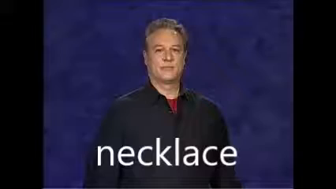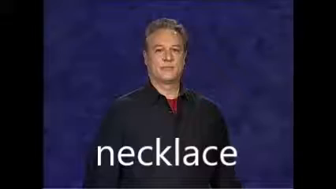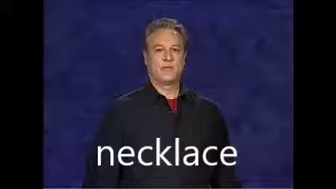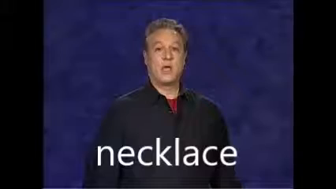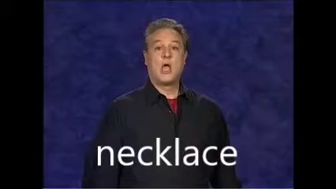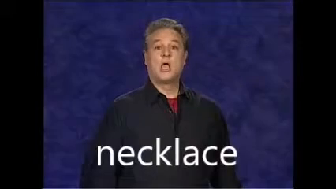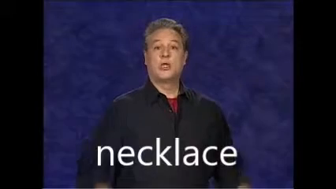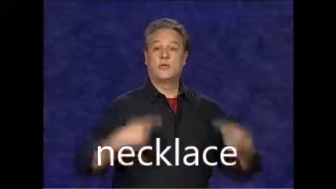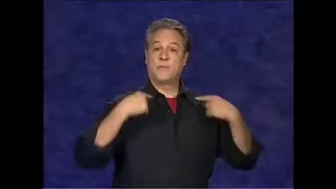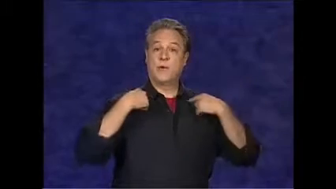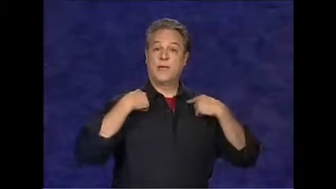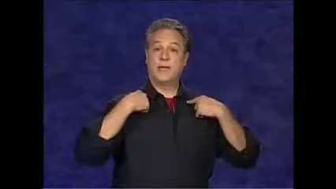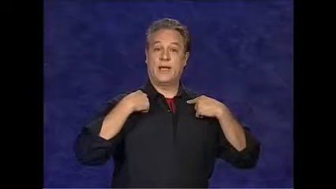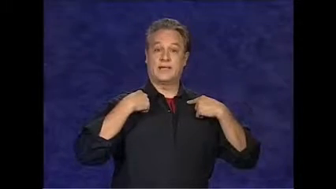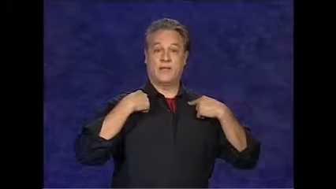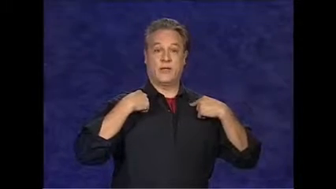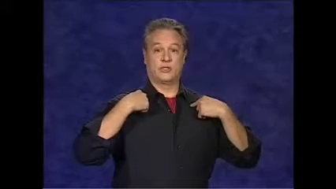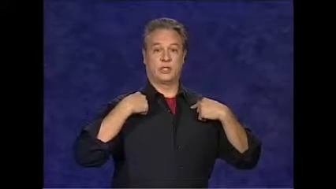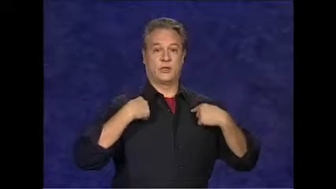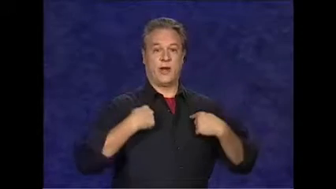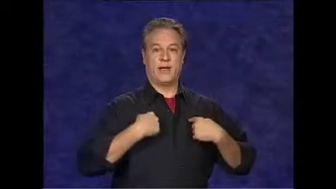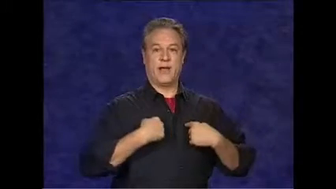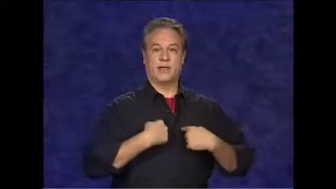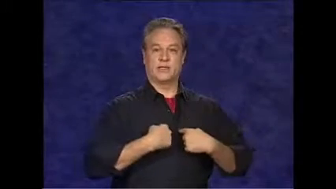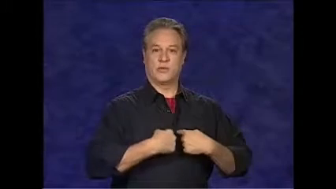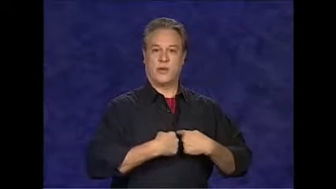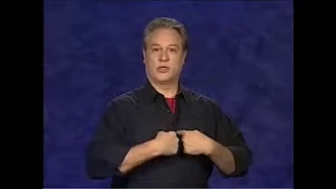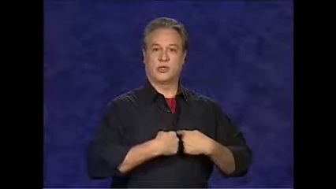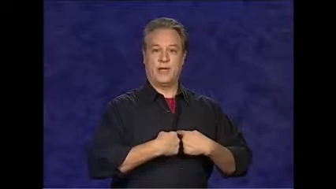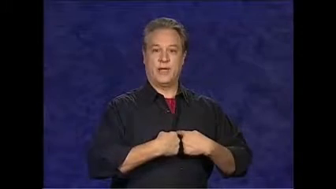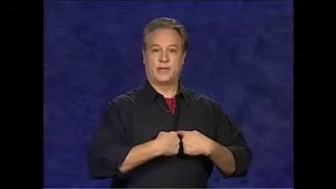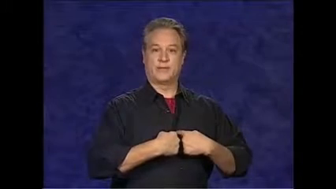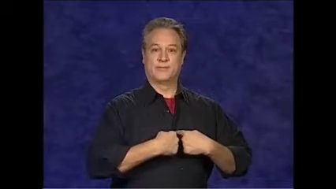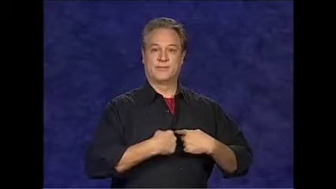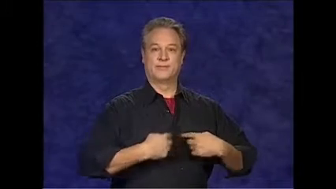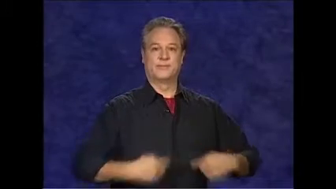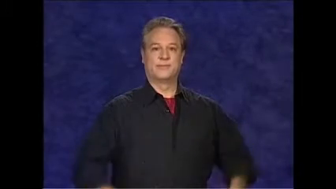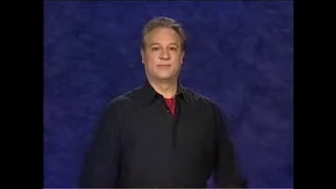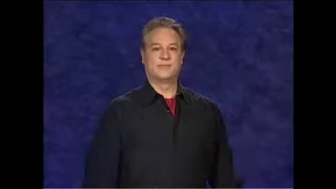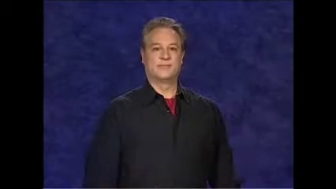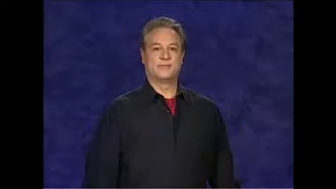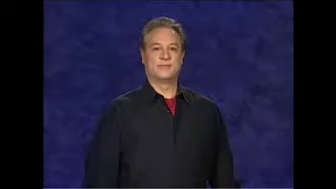Necklace